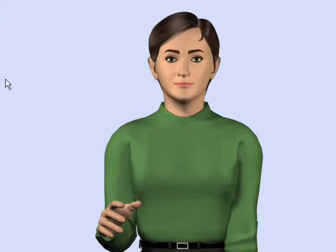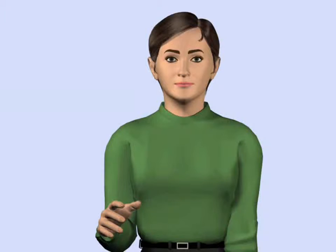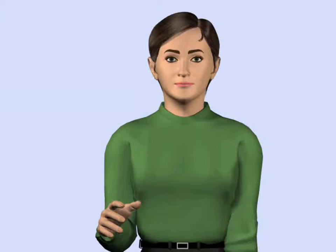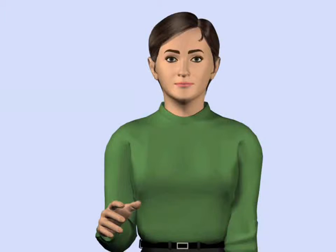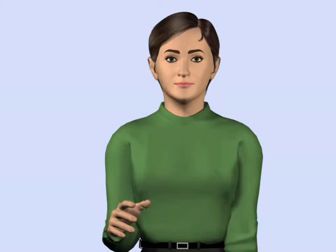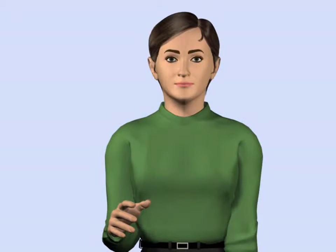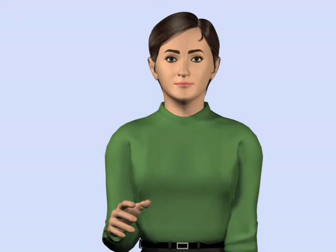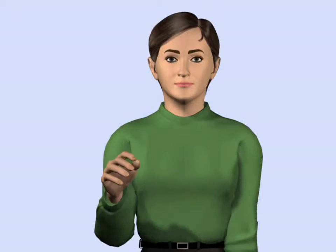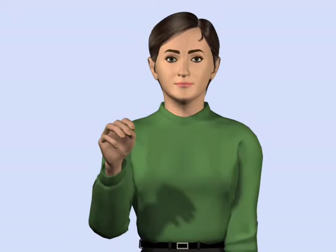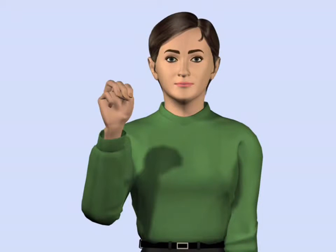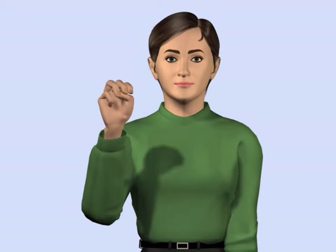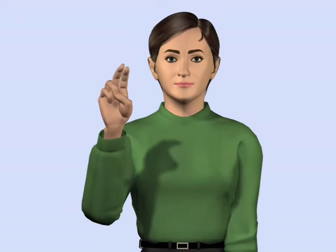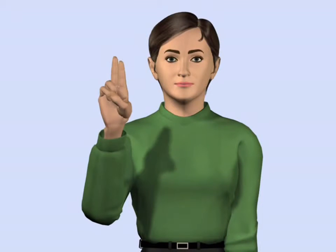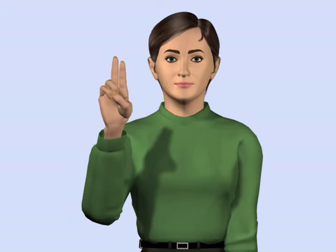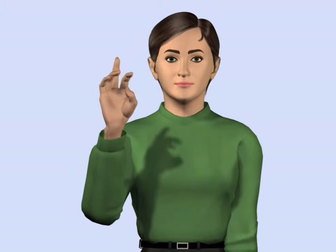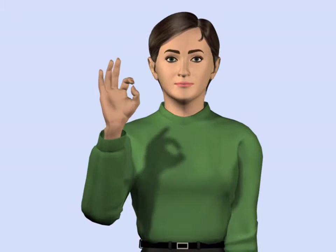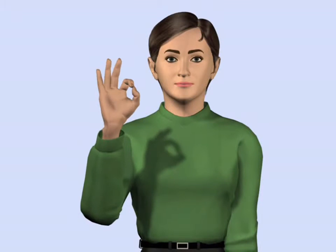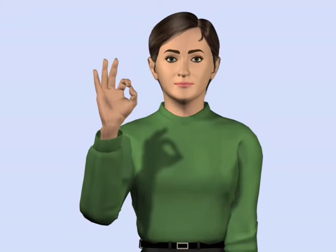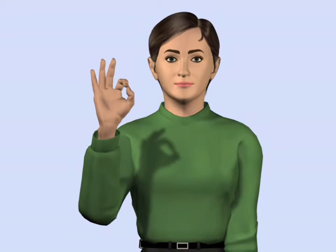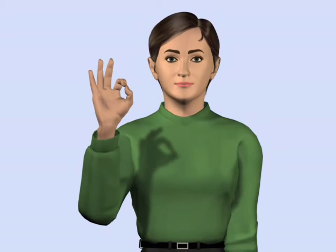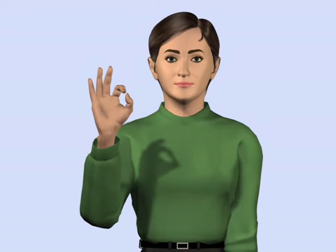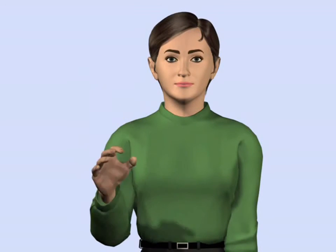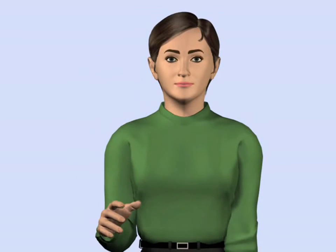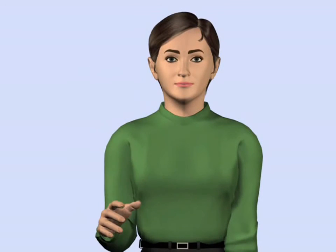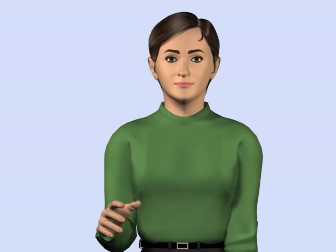muff